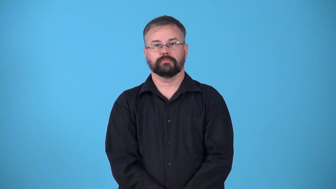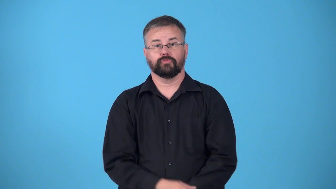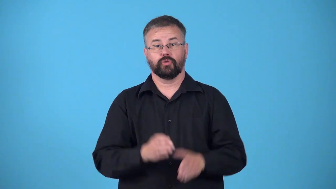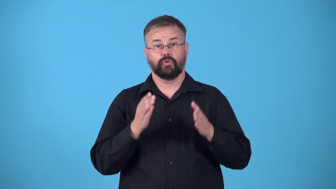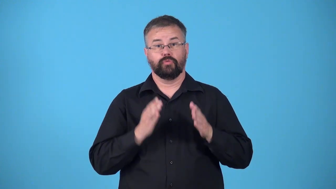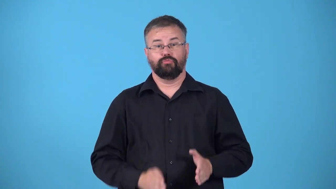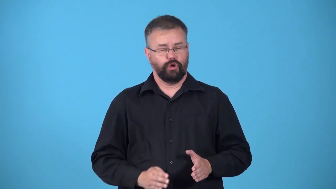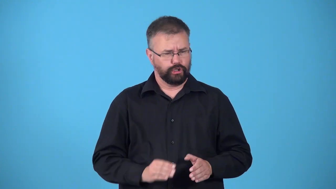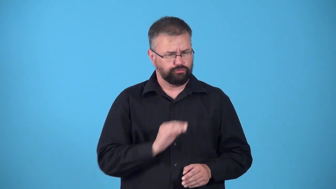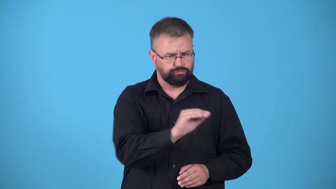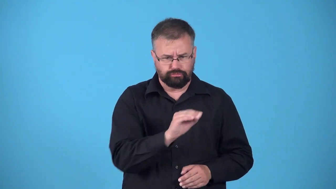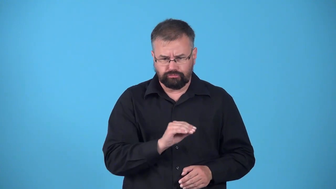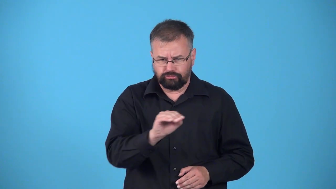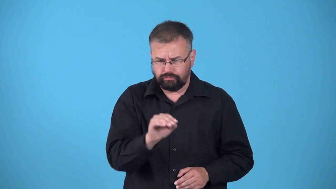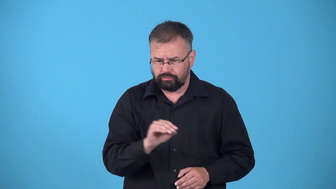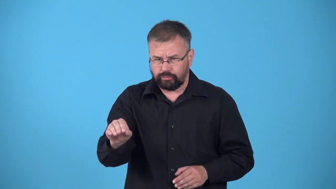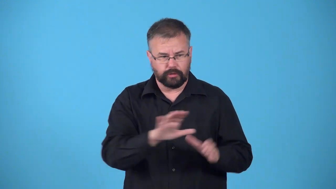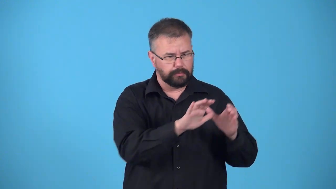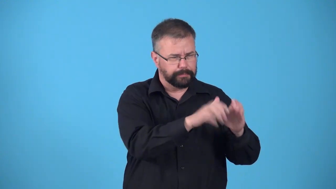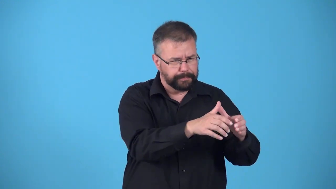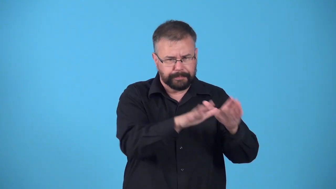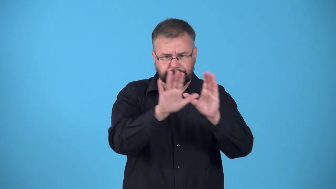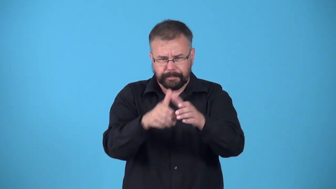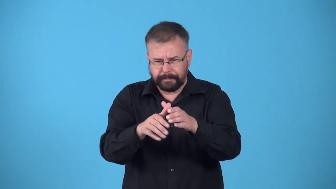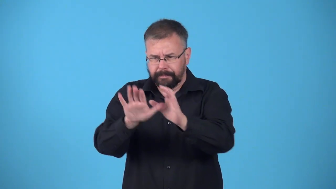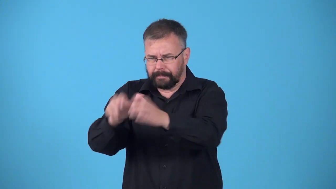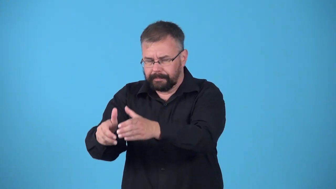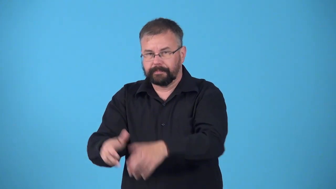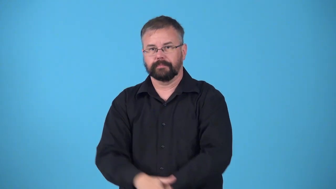divider,sorter-person